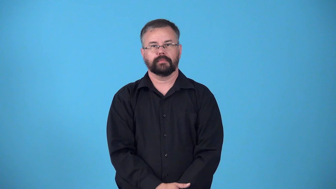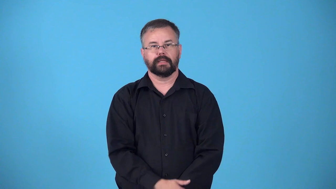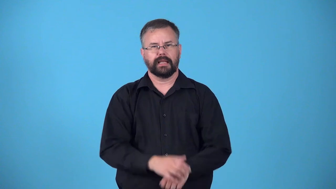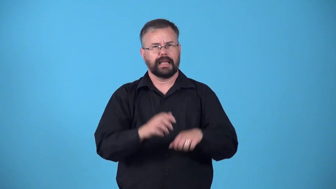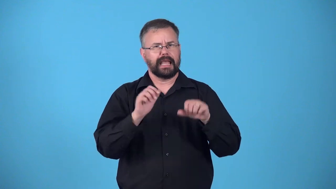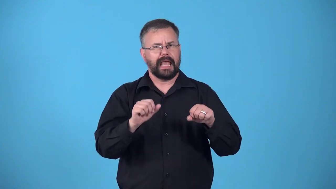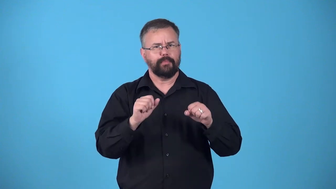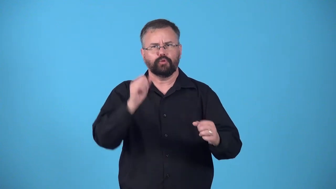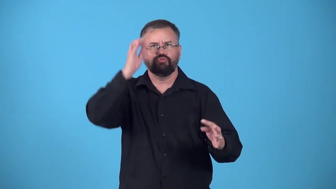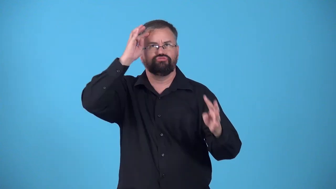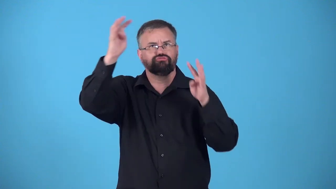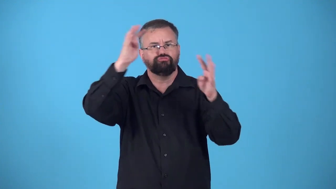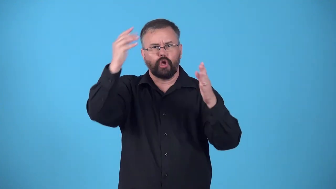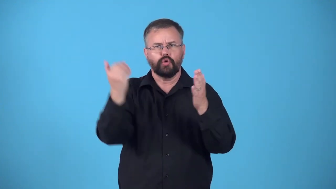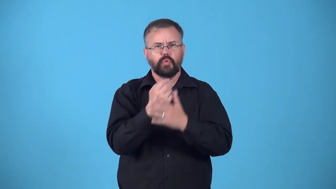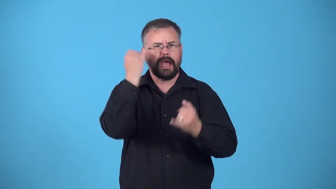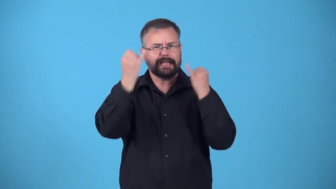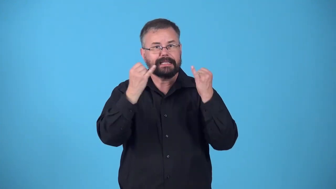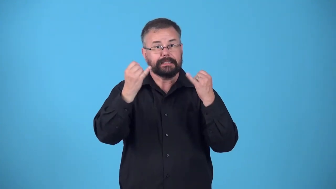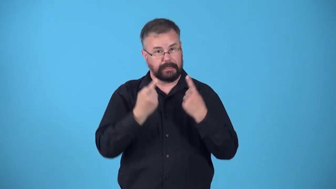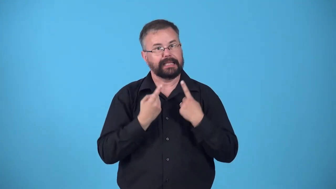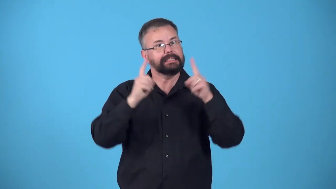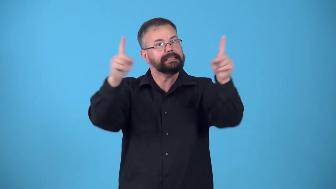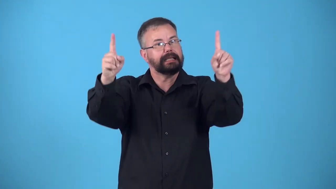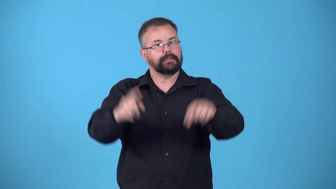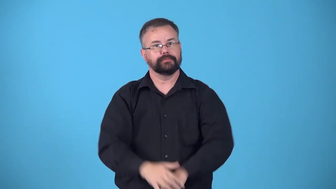enterprise